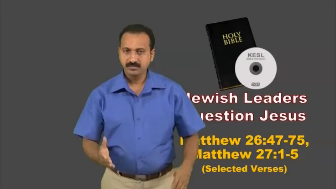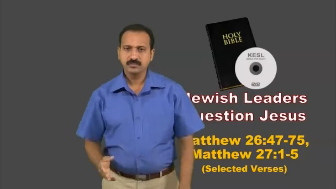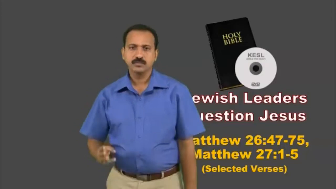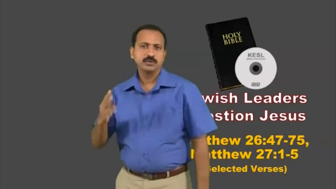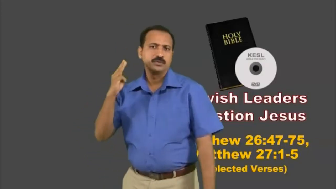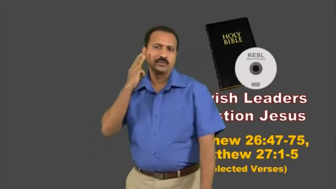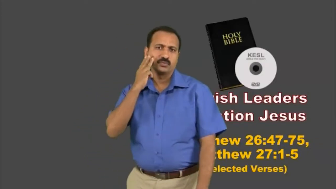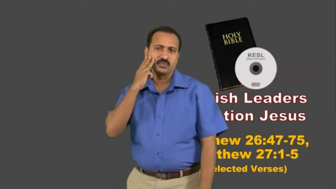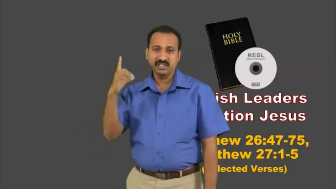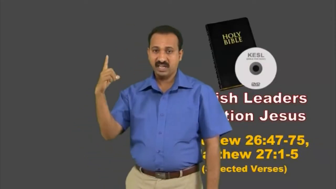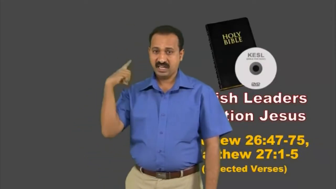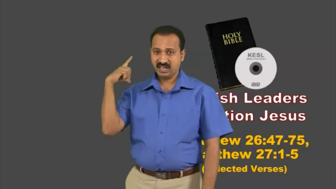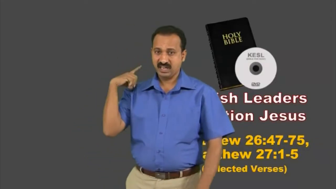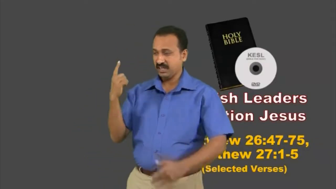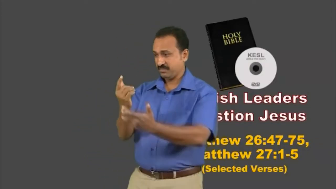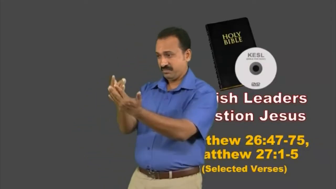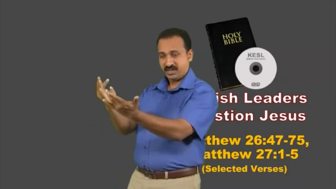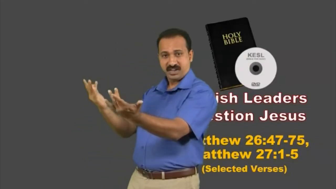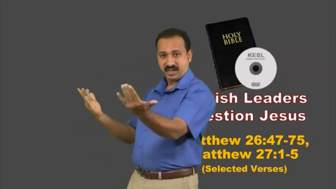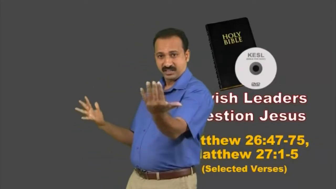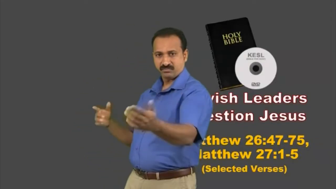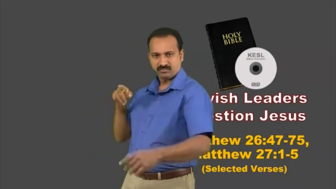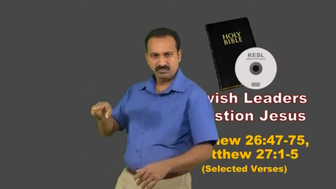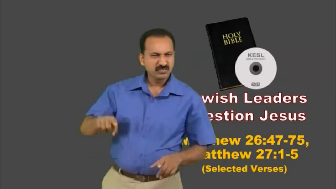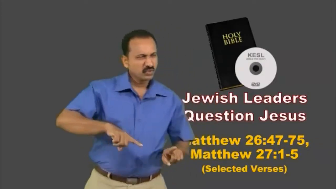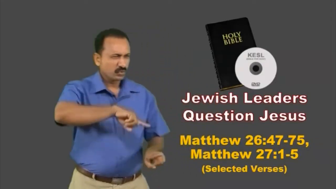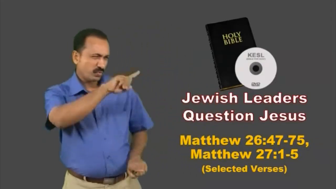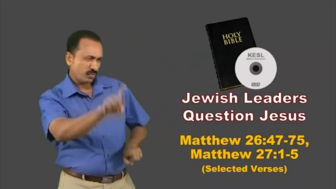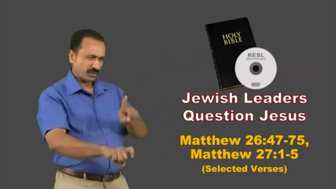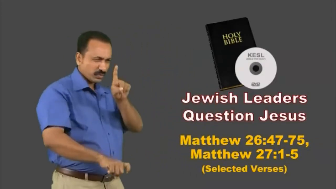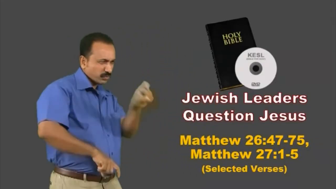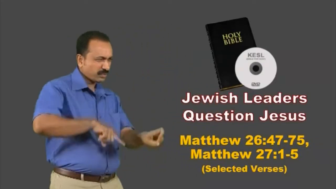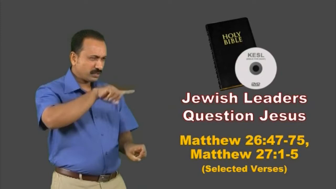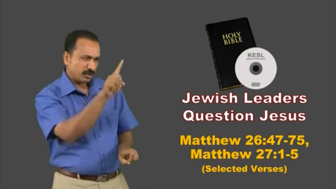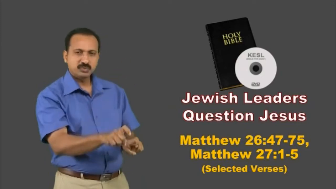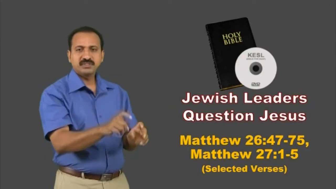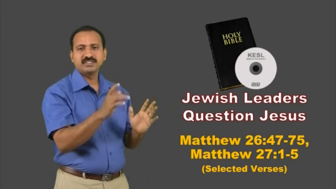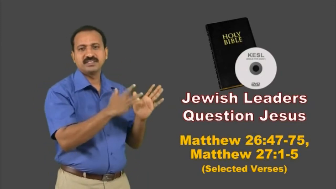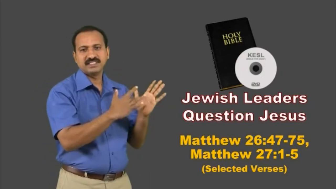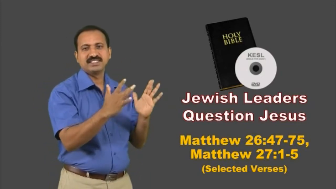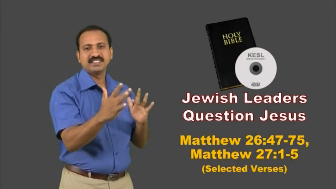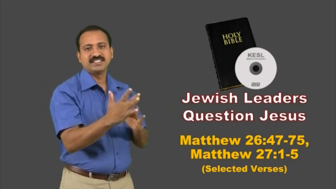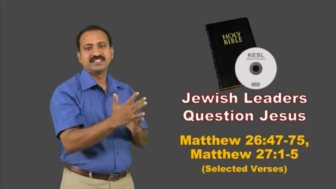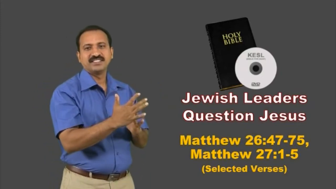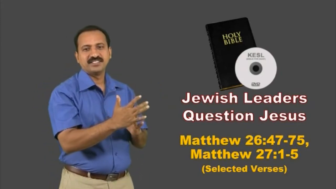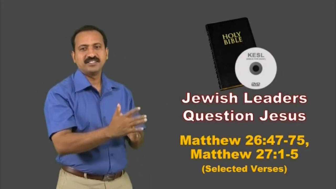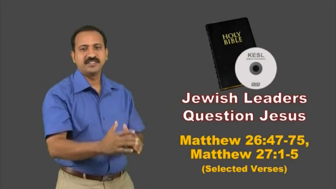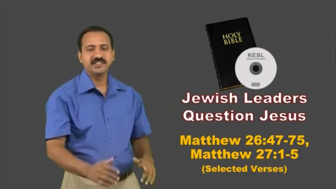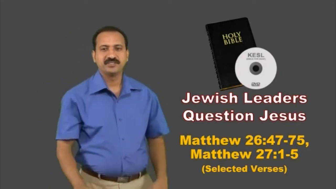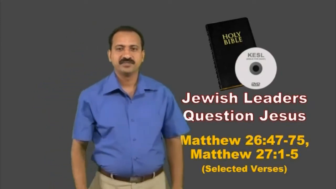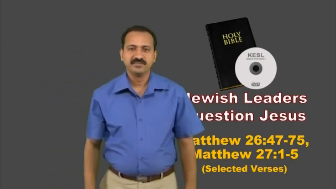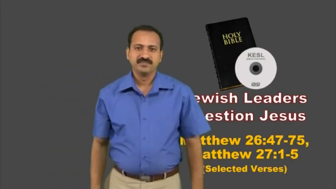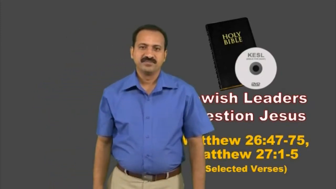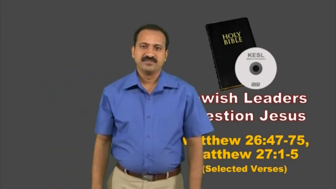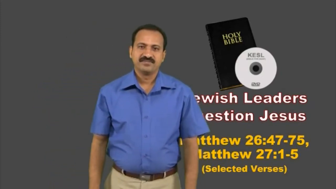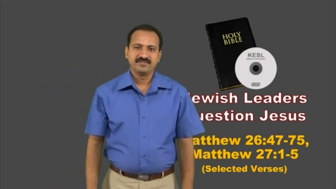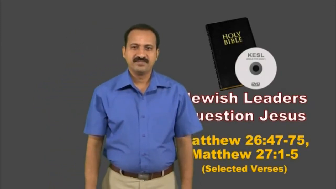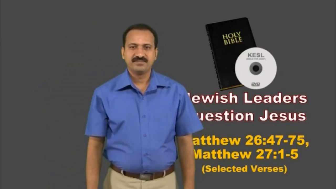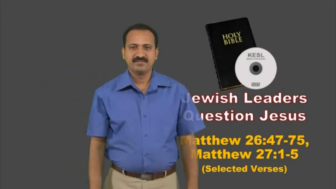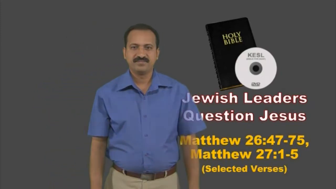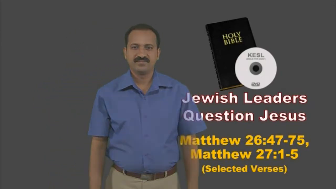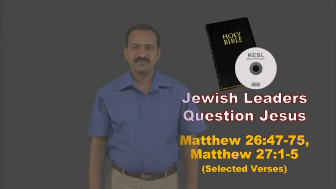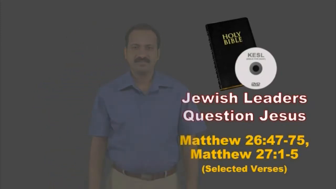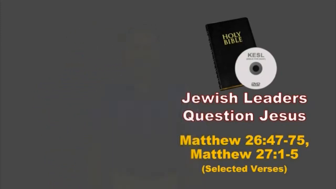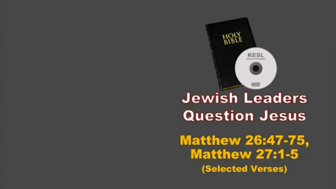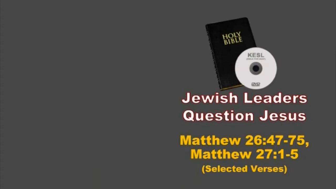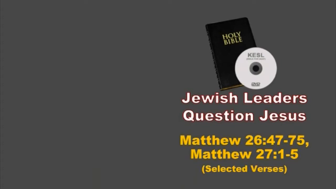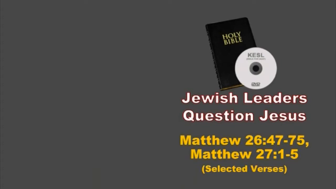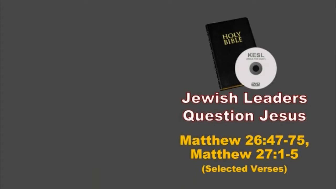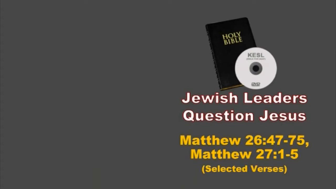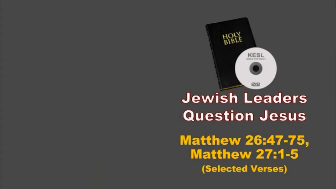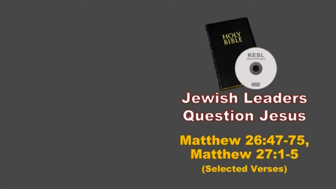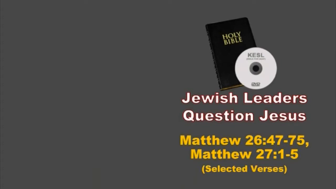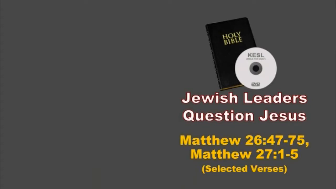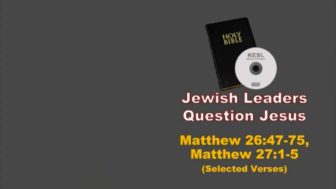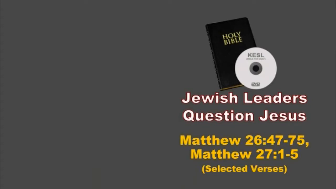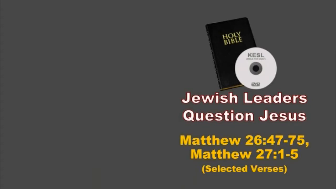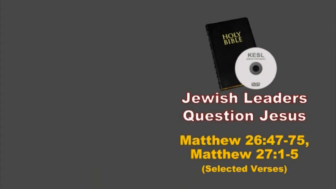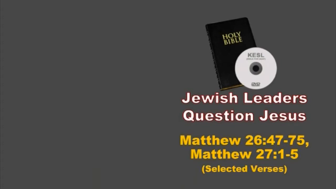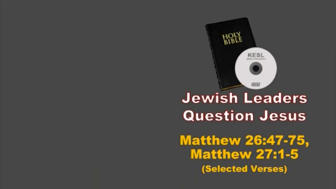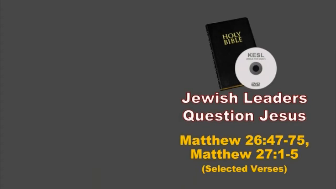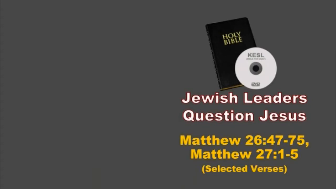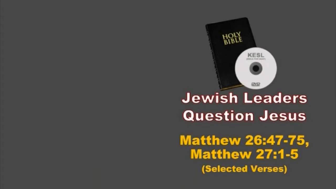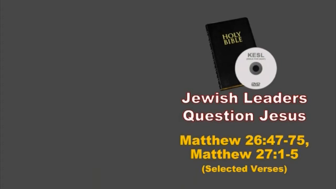Jewish Leaders Question Jesus